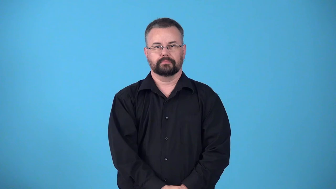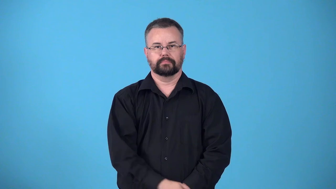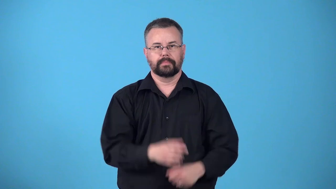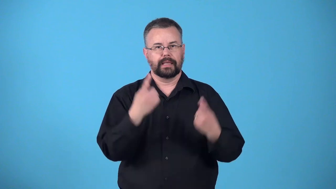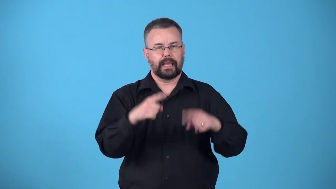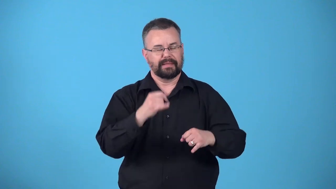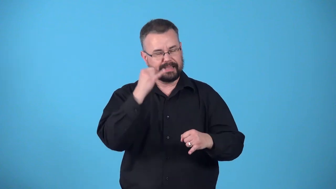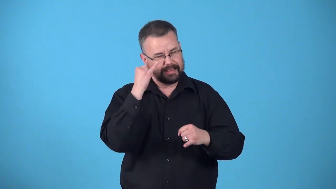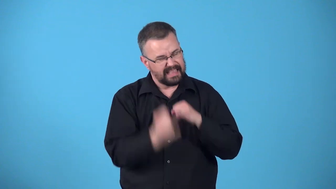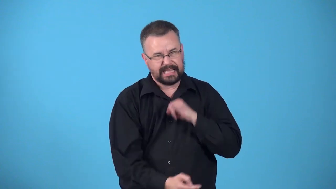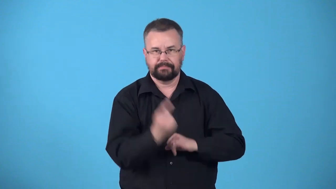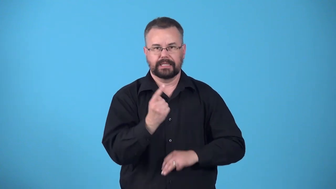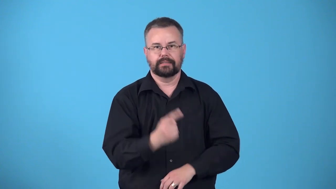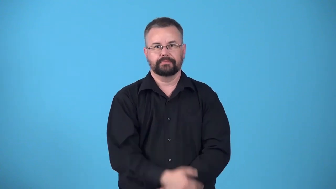come in under the wire